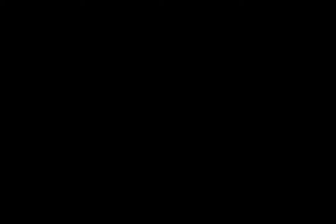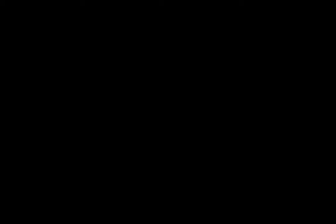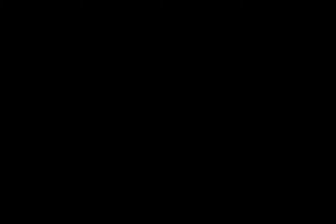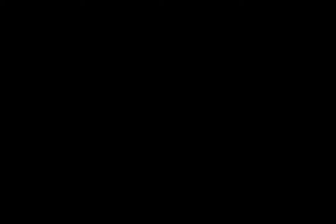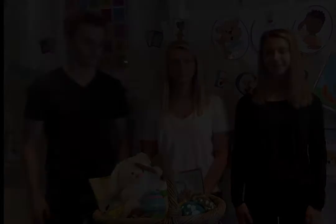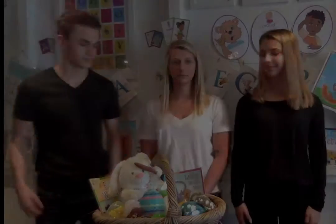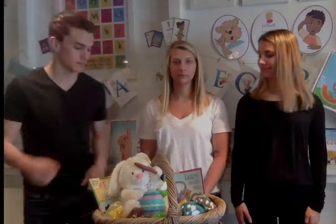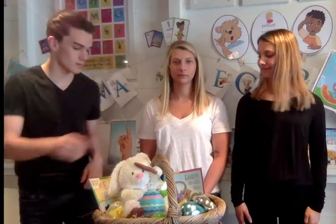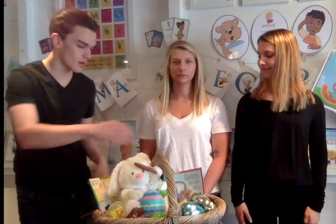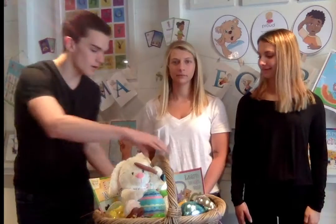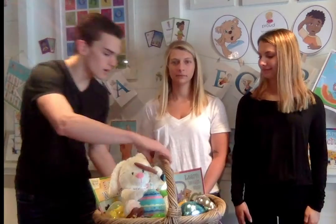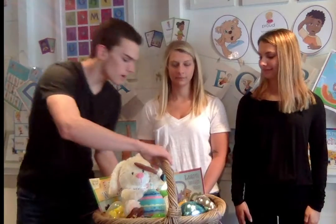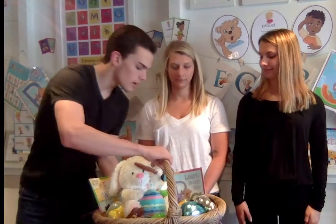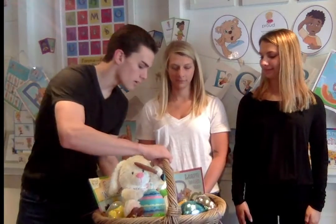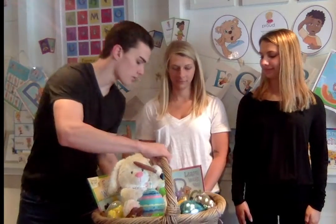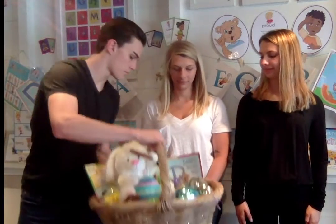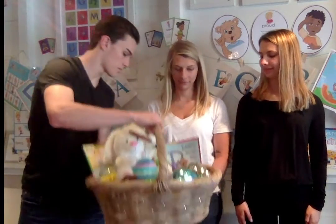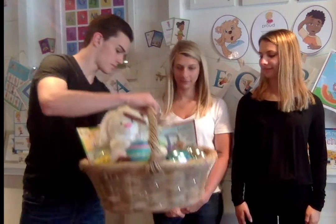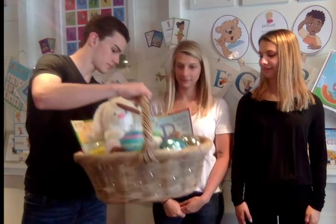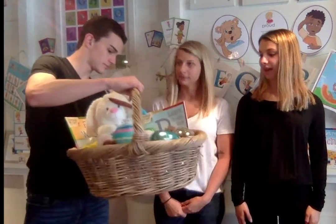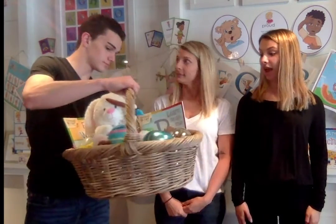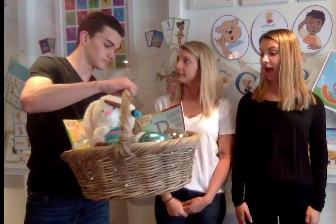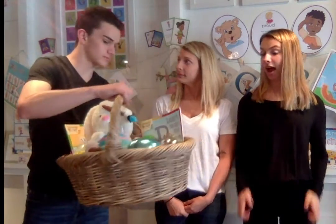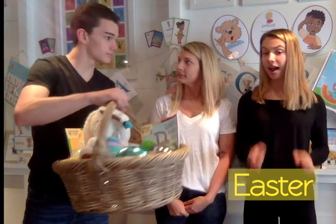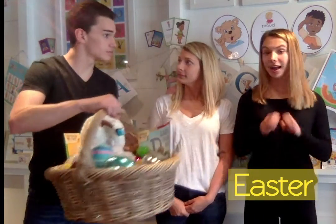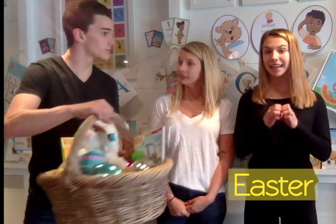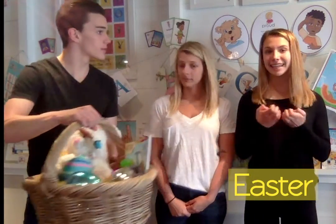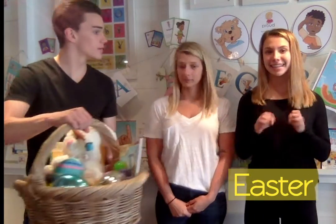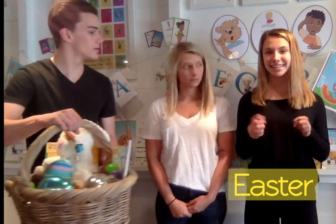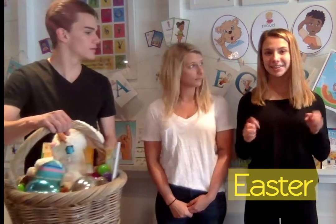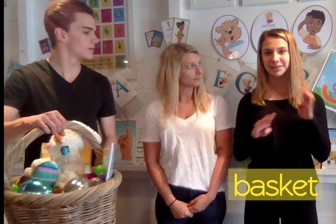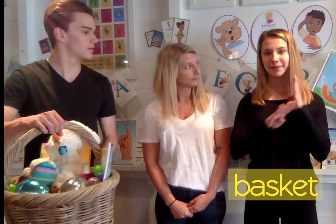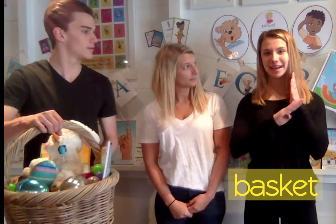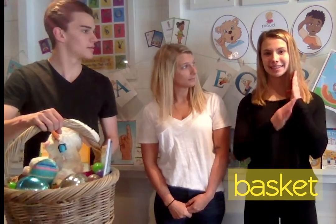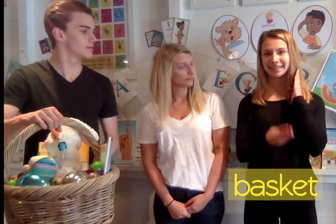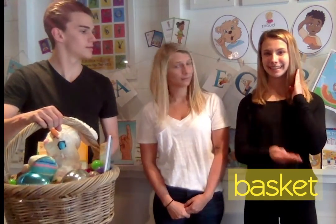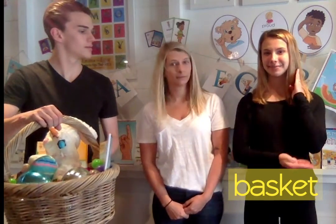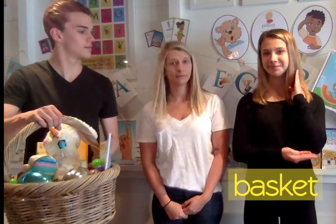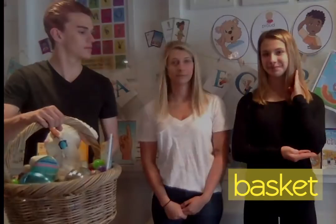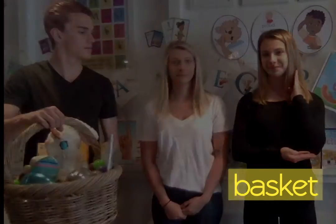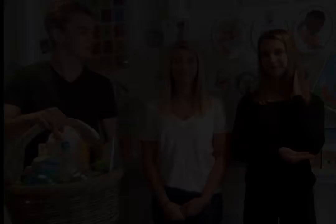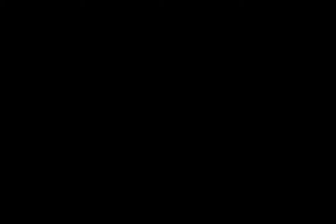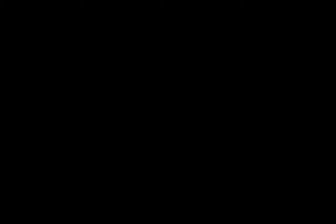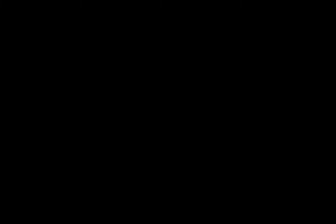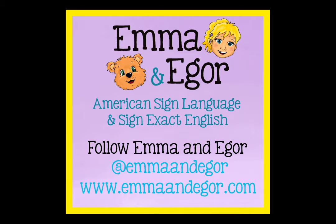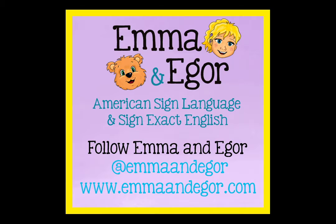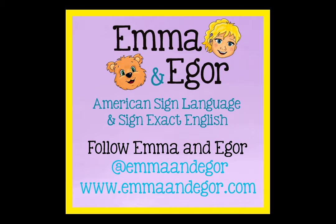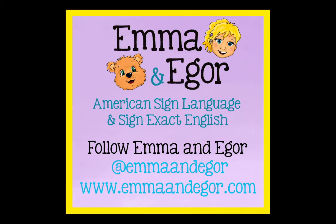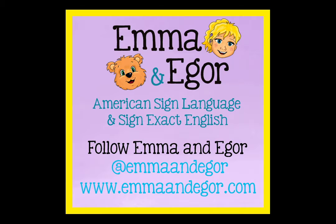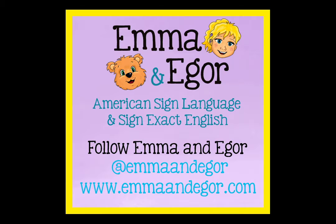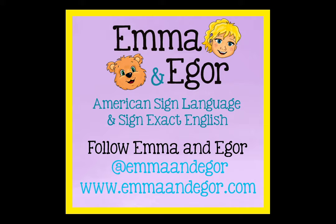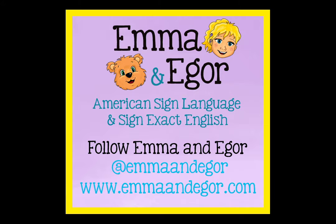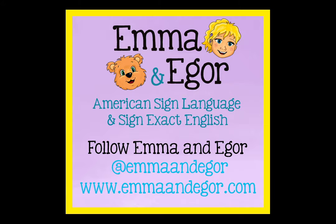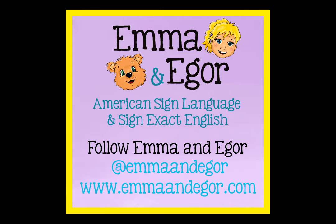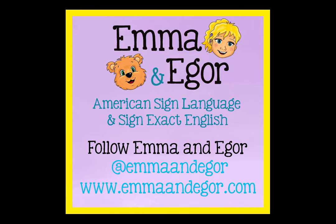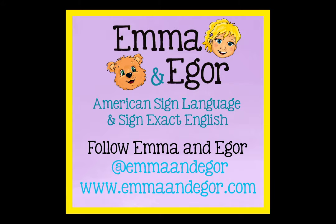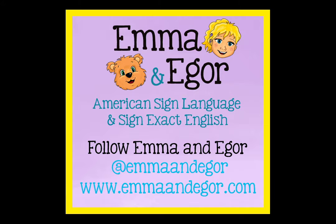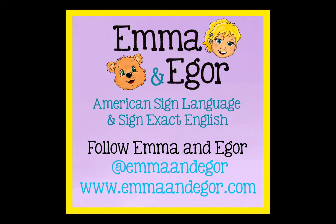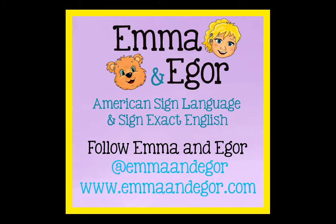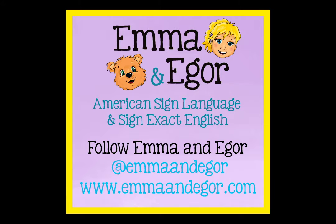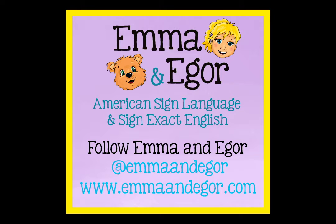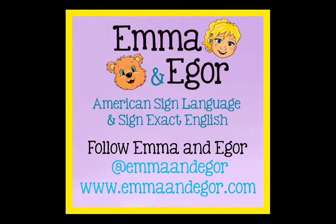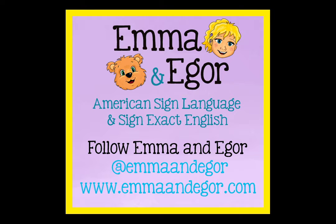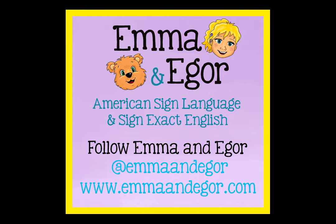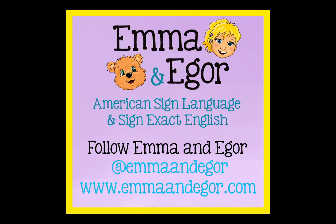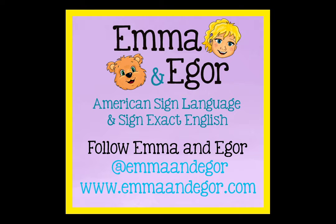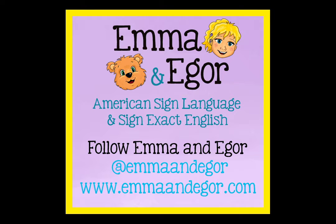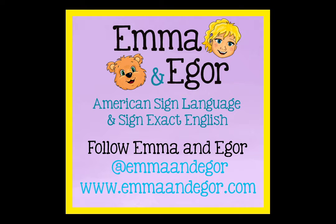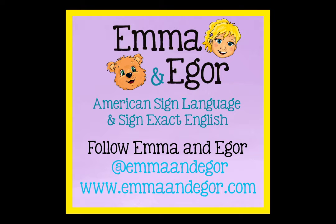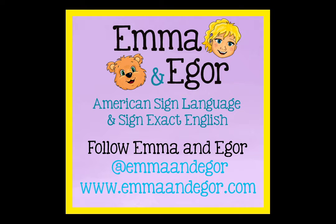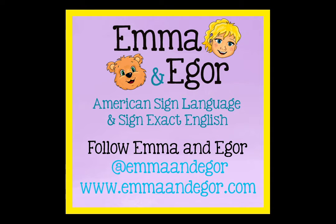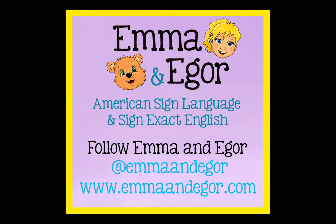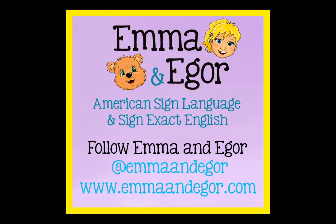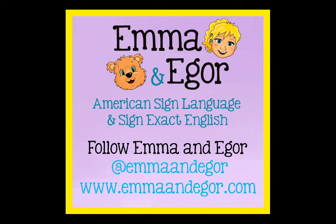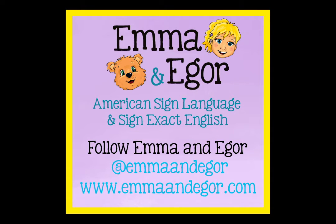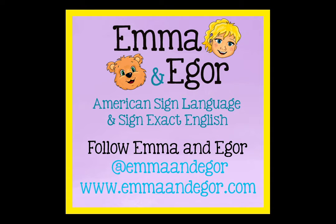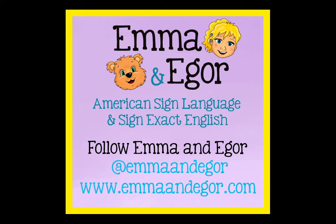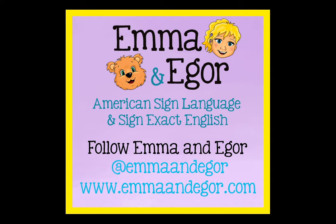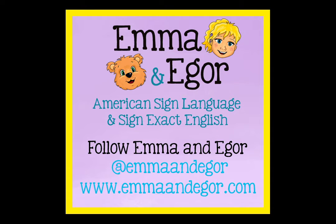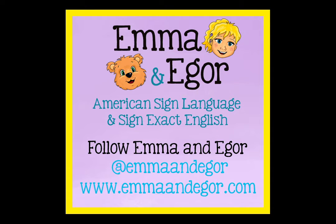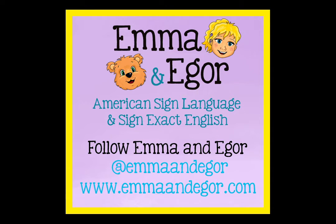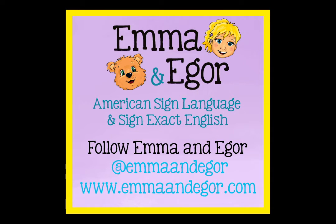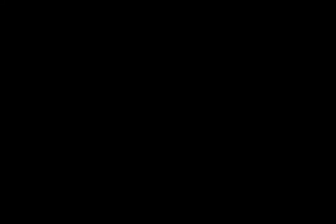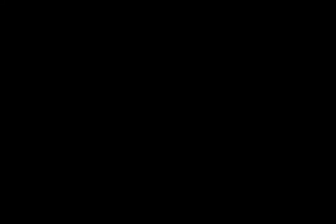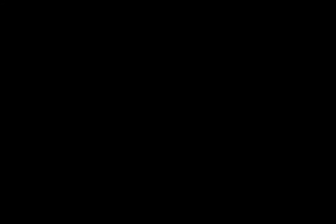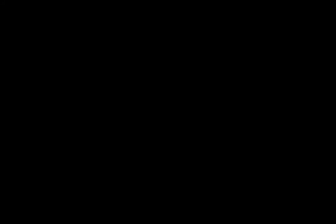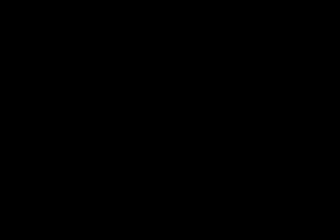Easter Basket